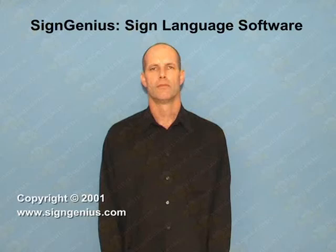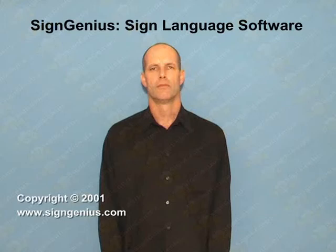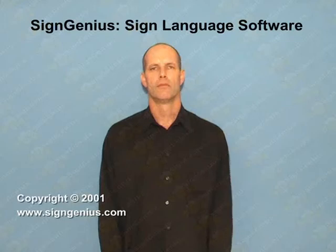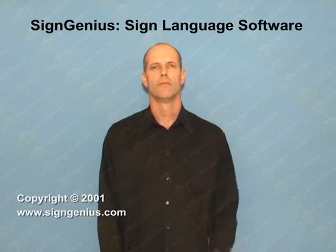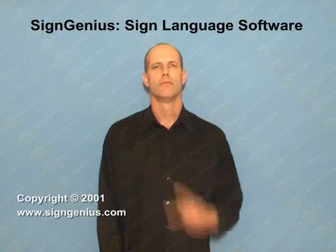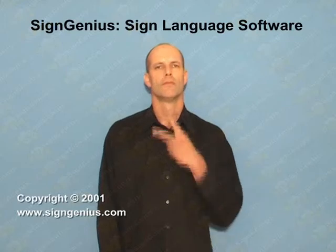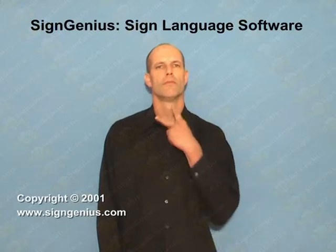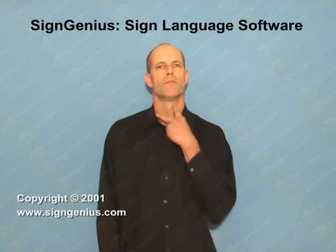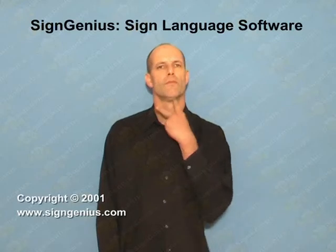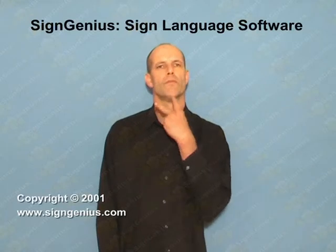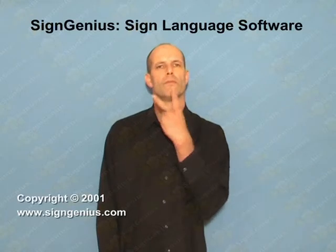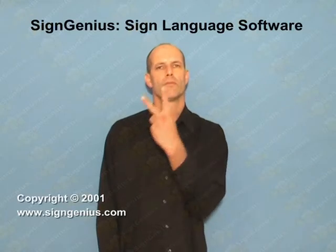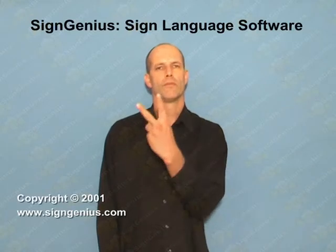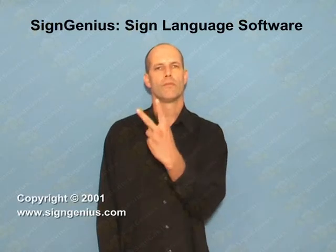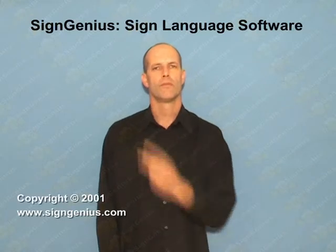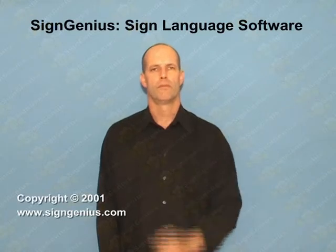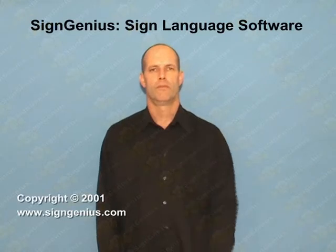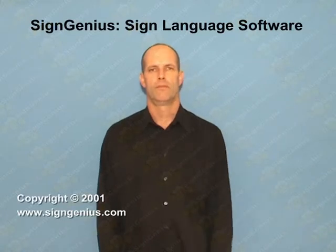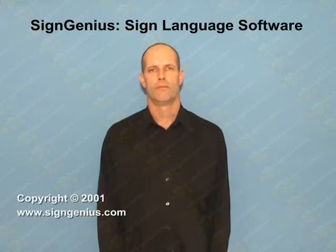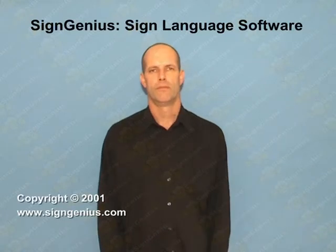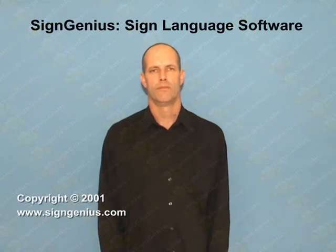VOCAL